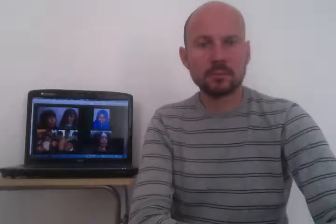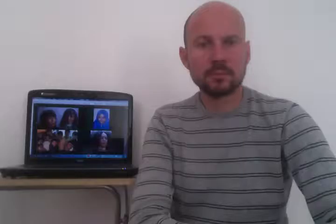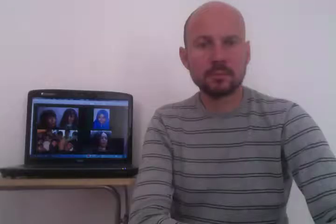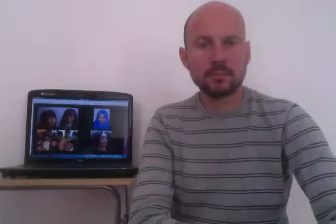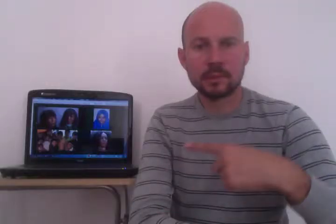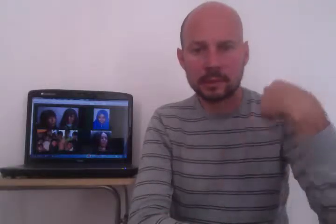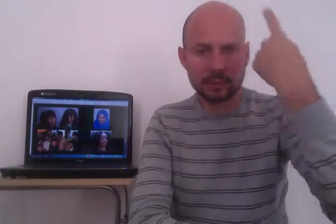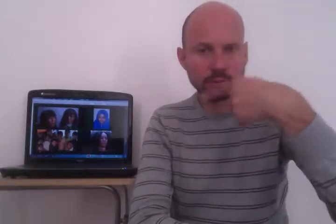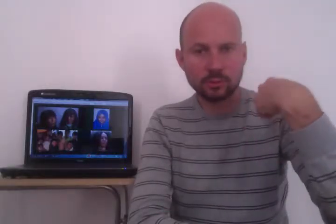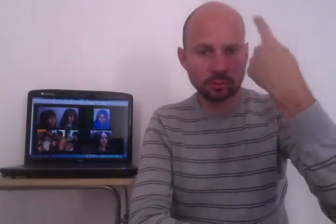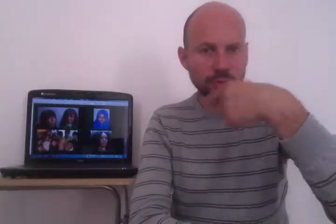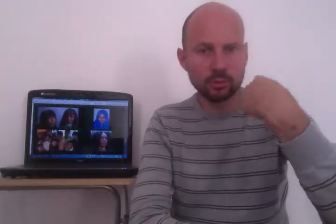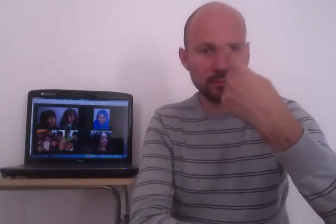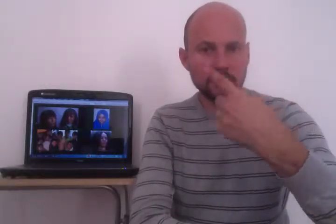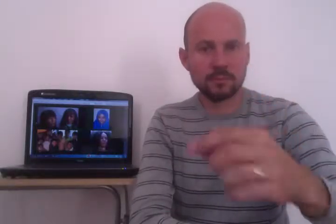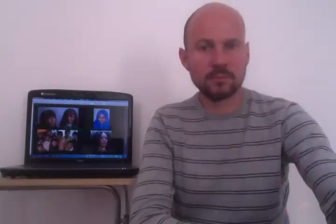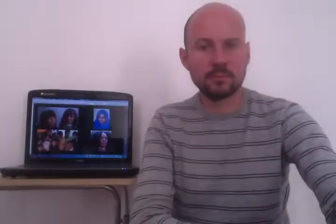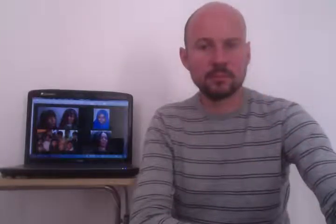face